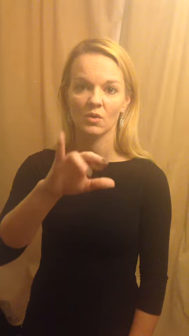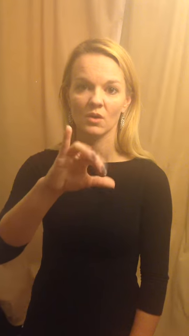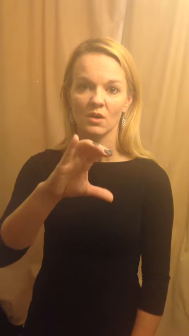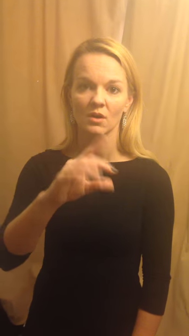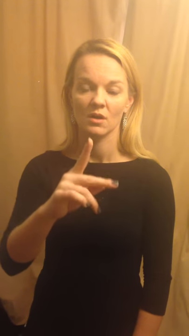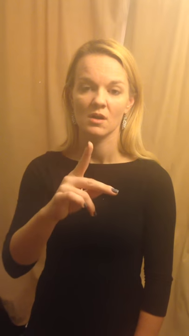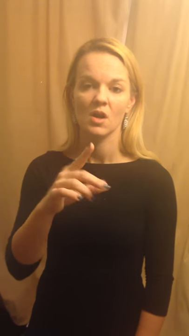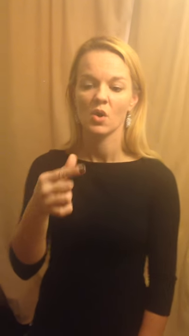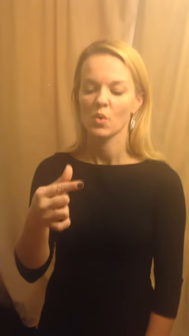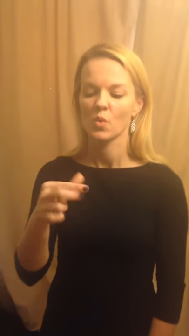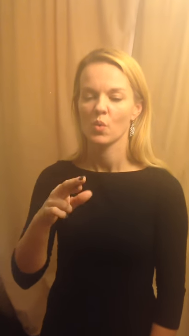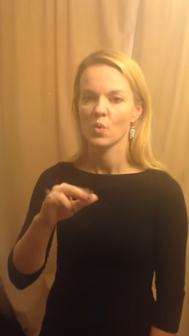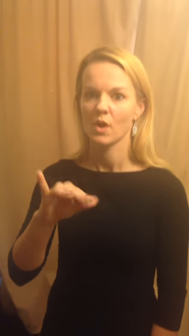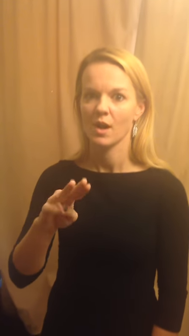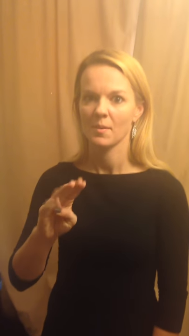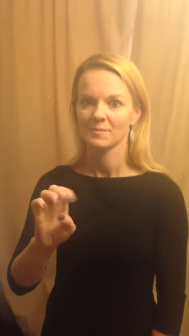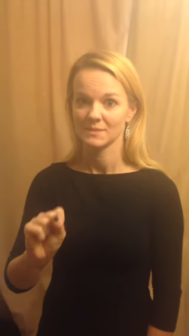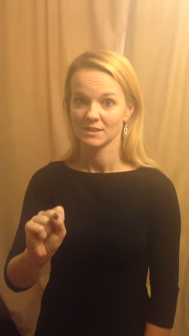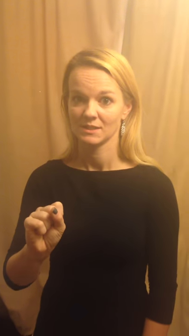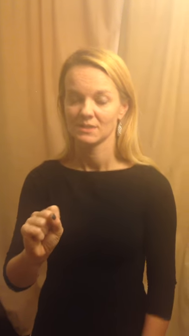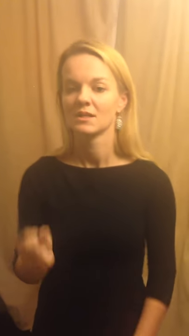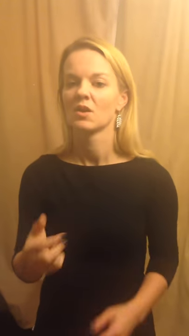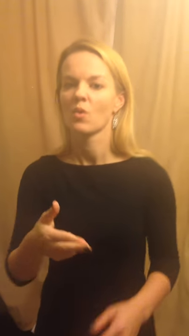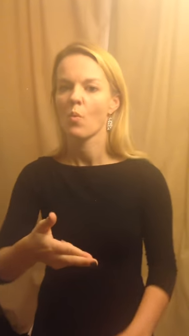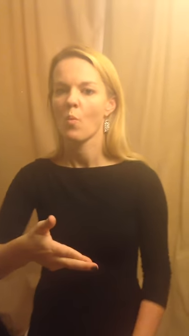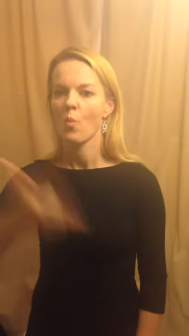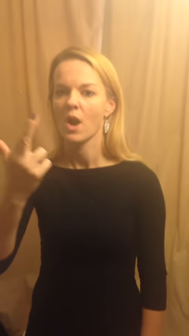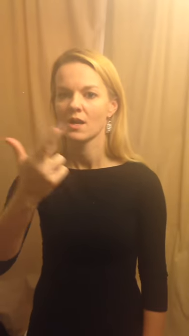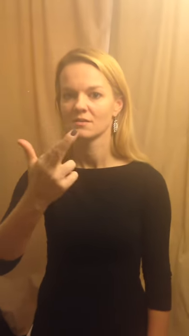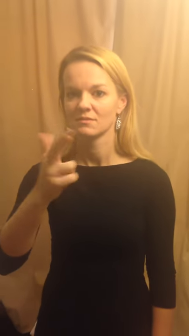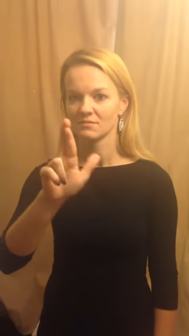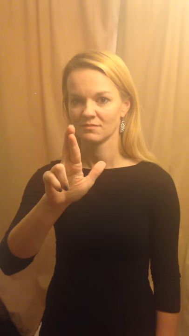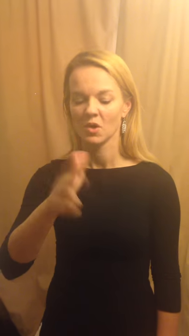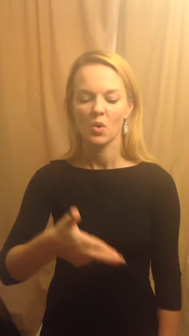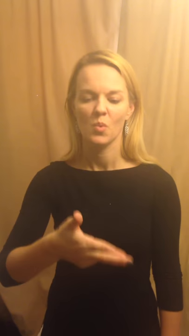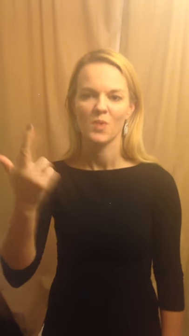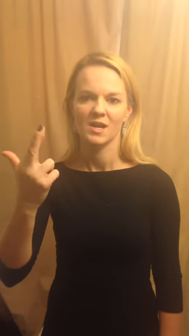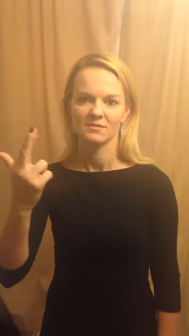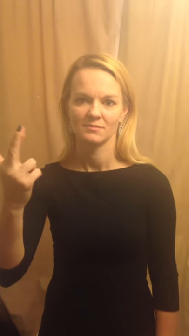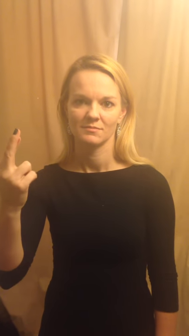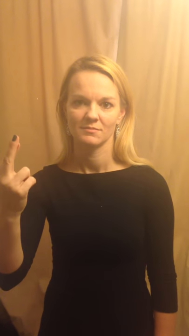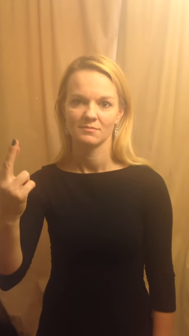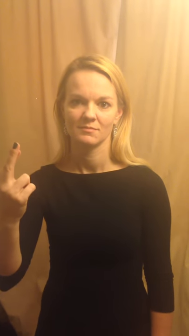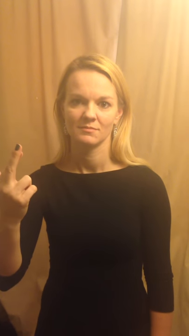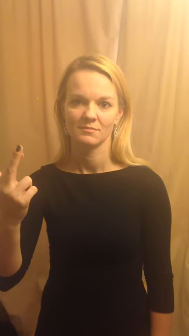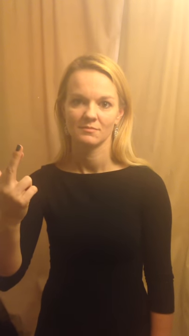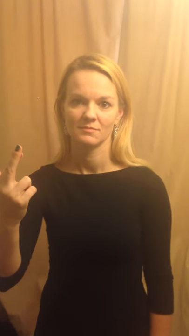Rick Grimes